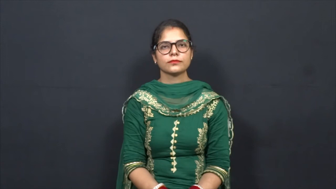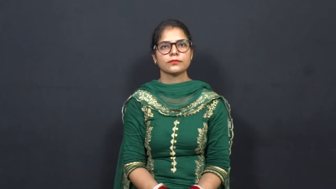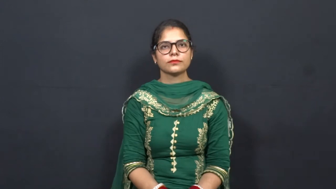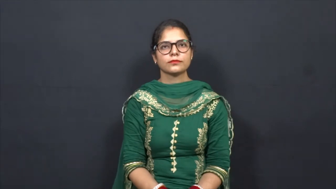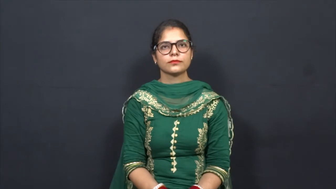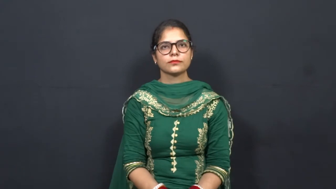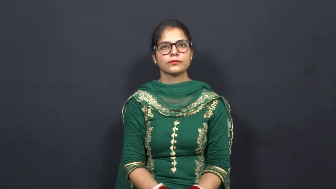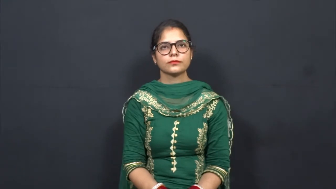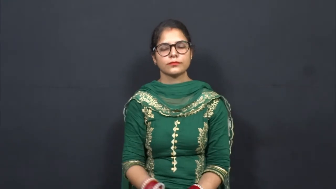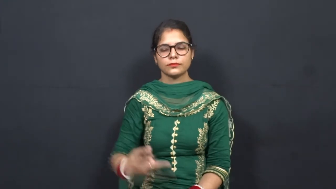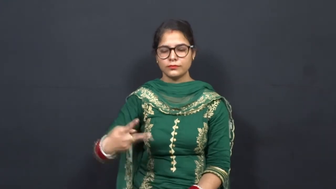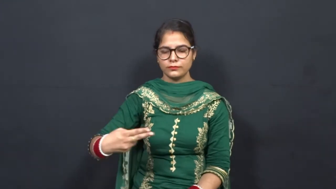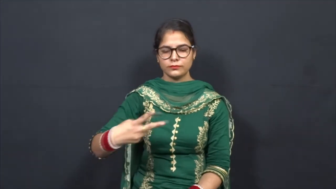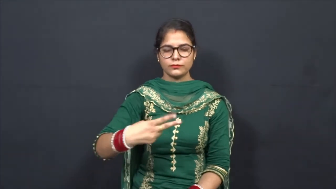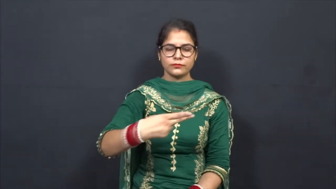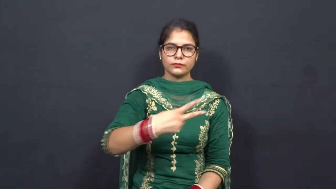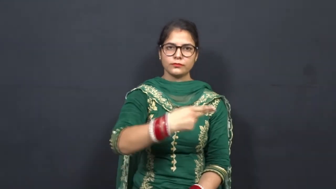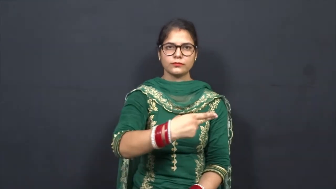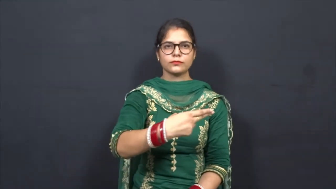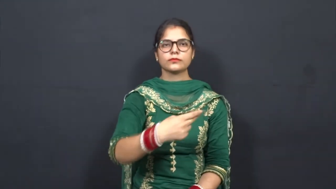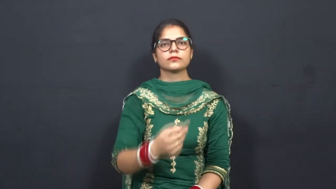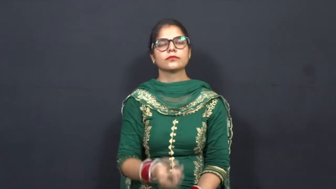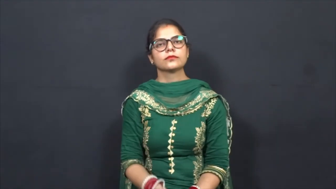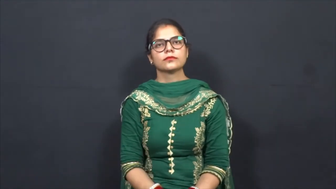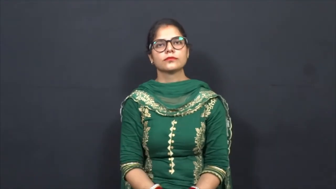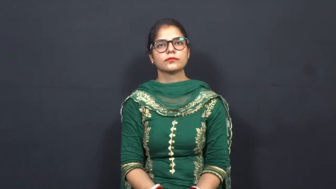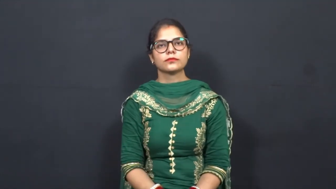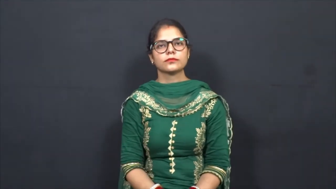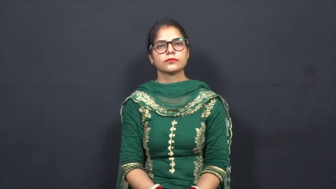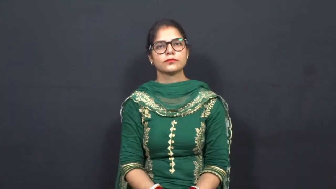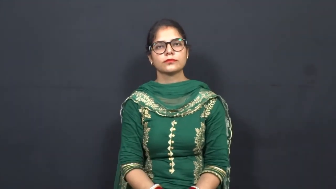Scissors